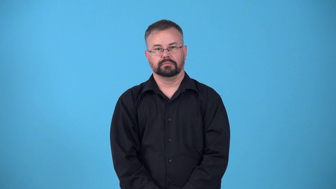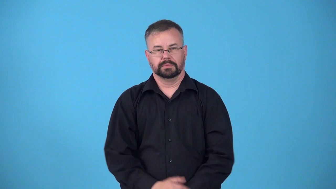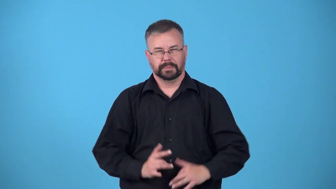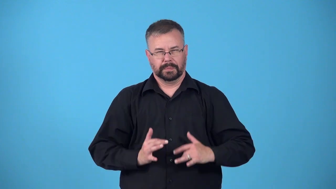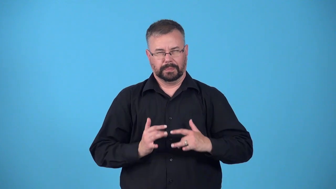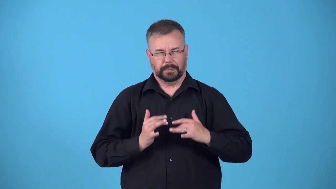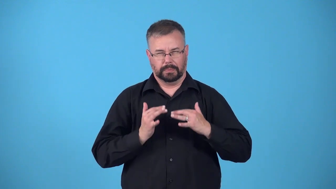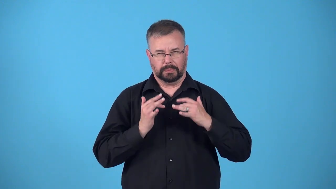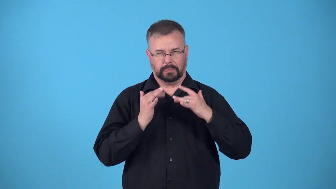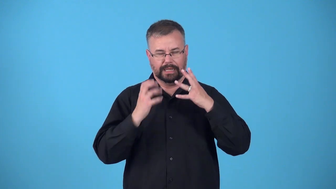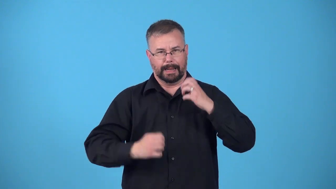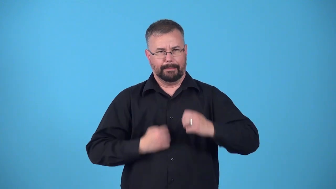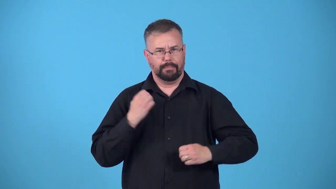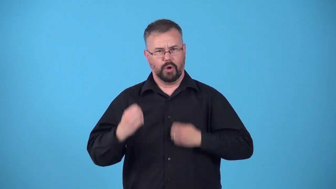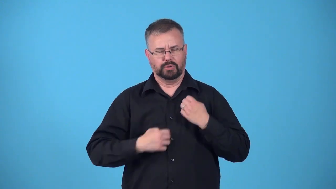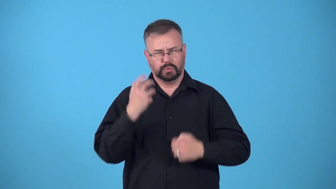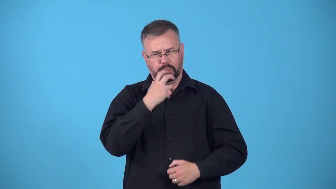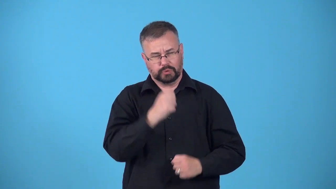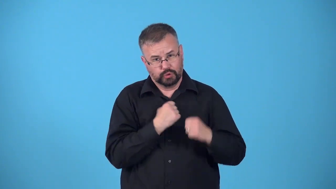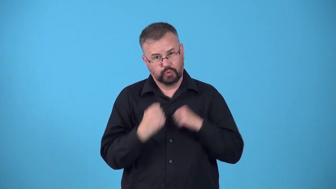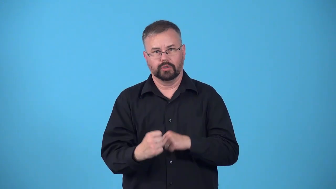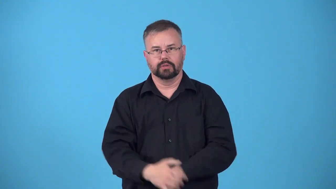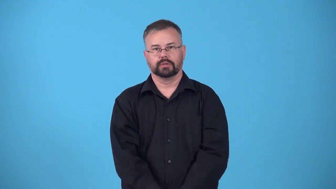well up-emotion